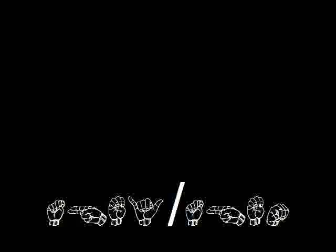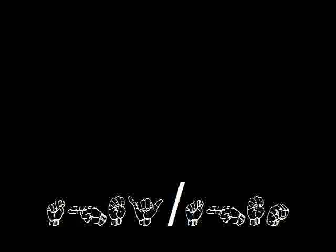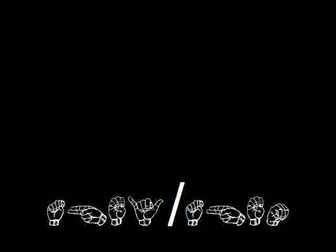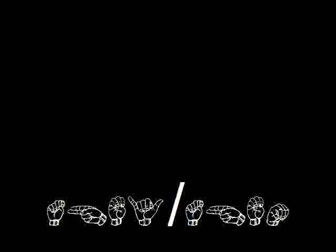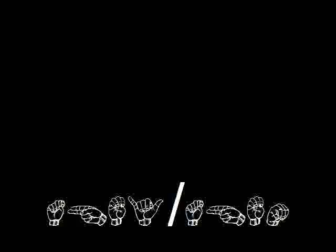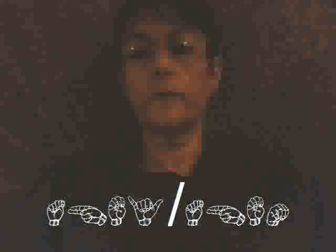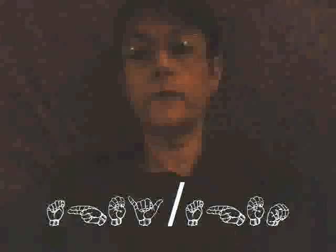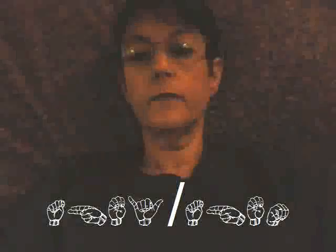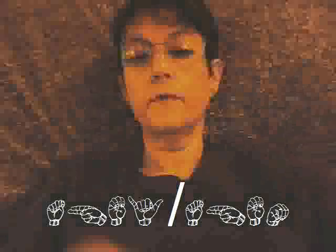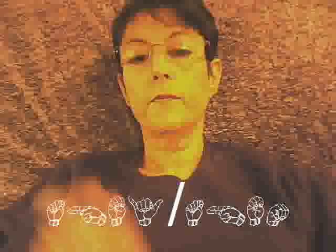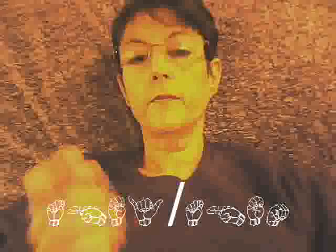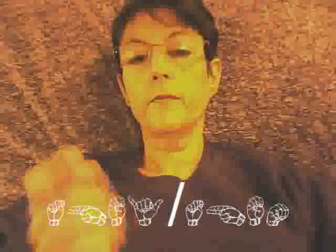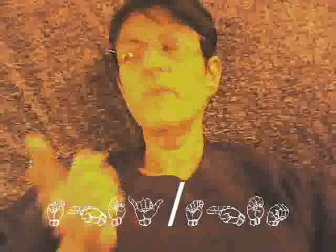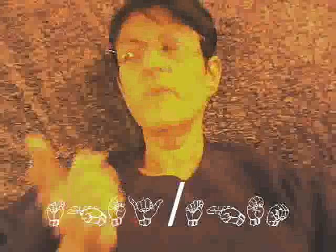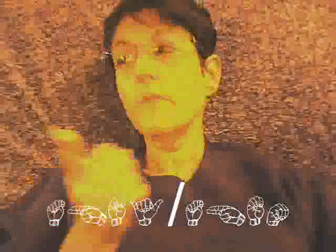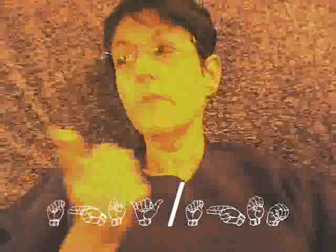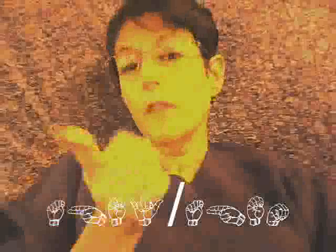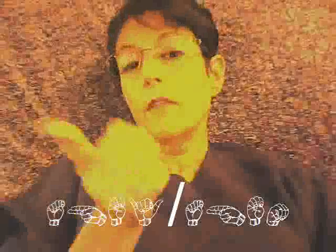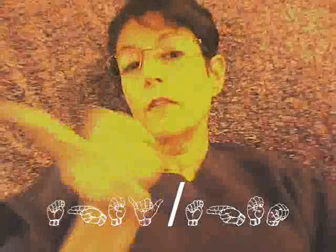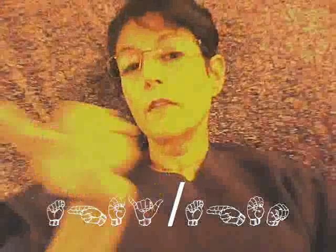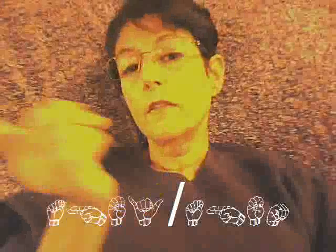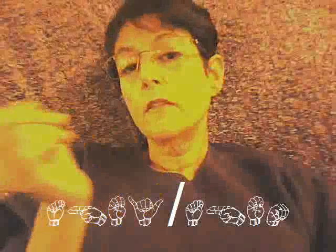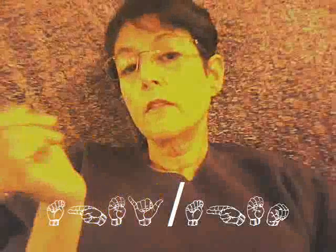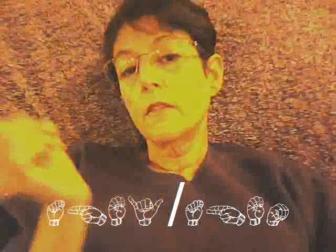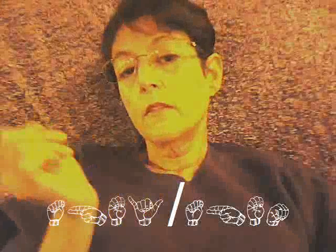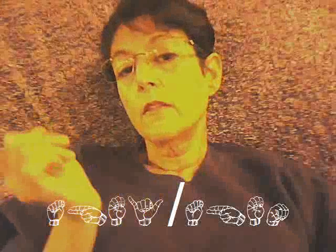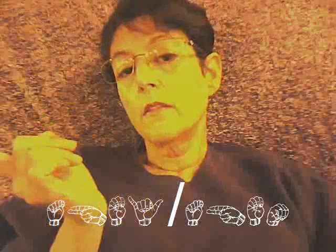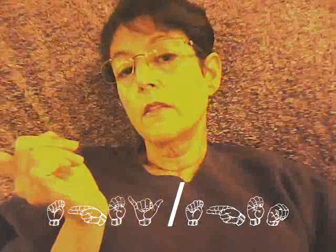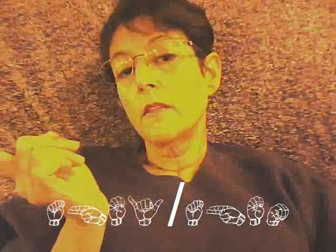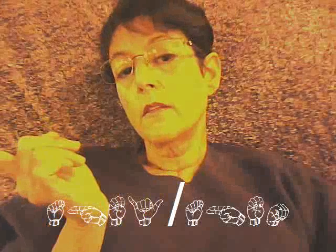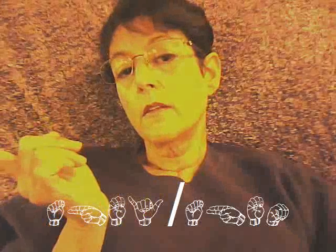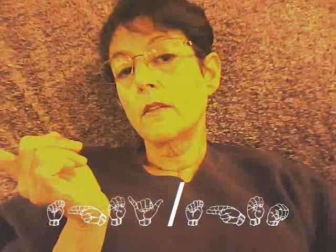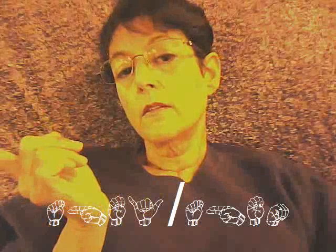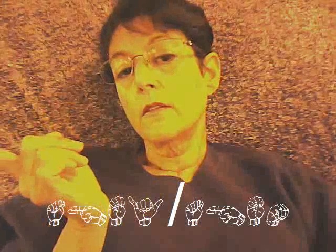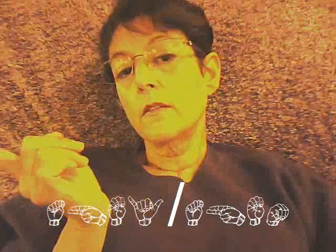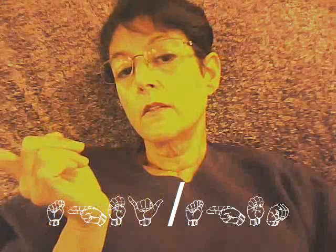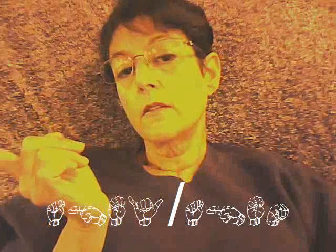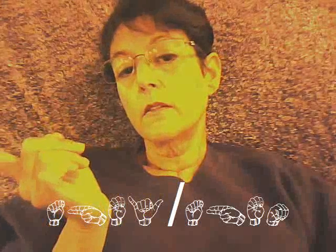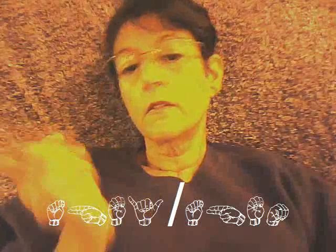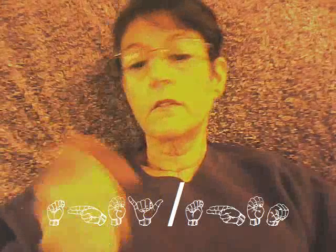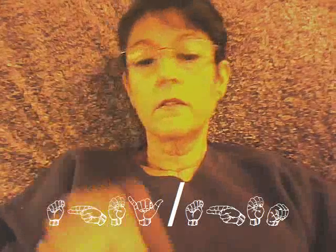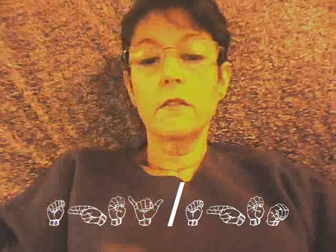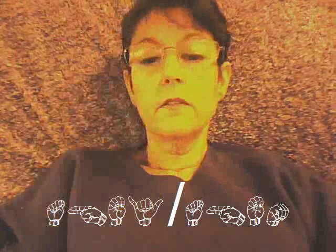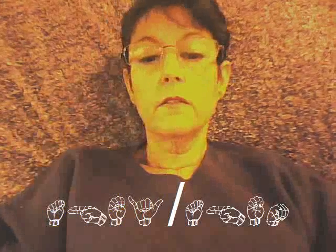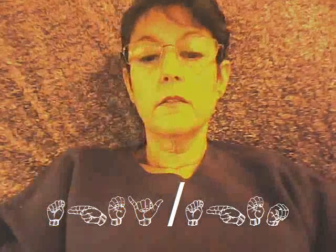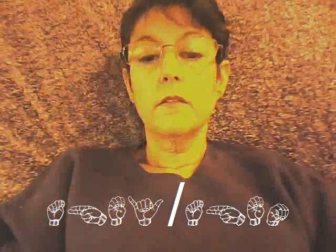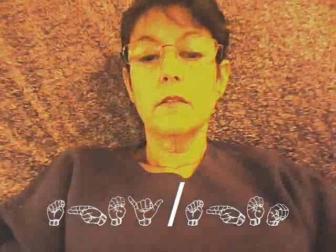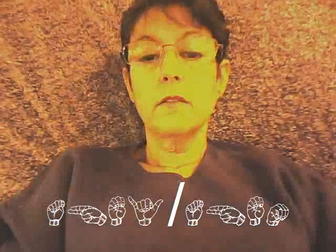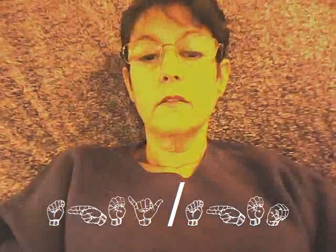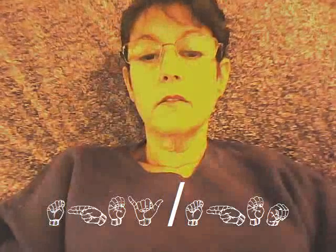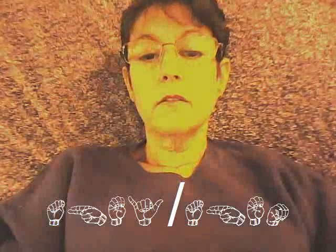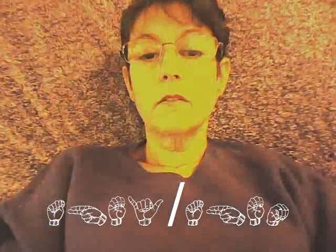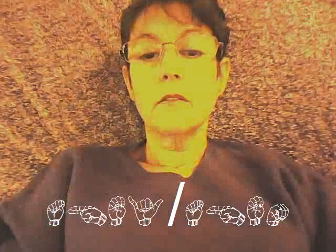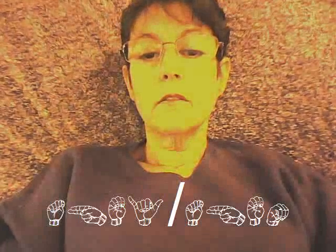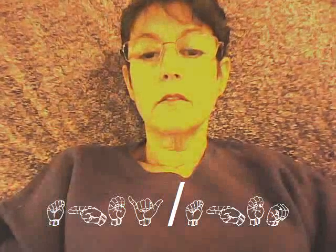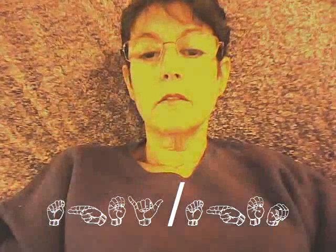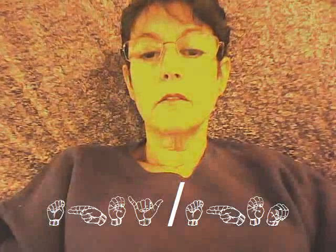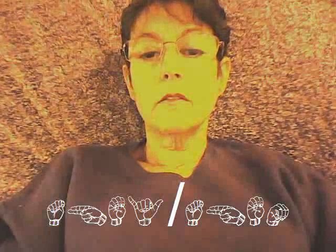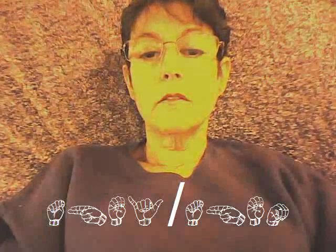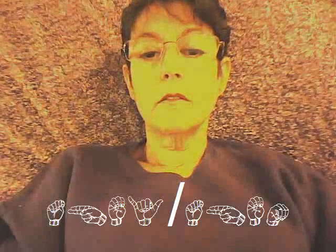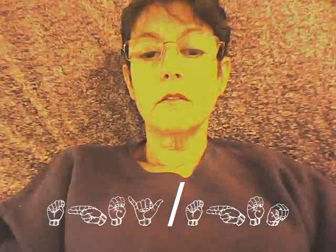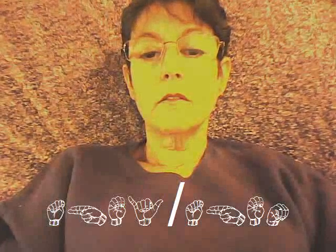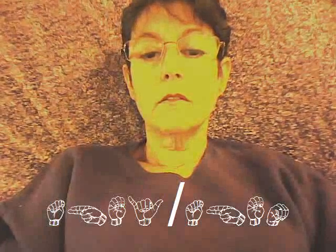They or Them